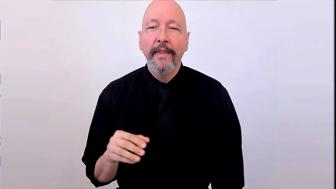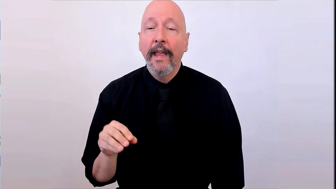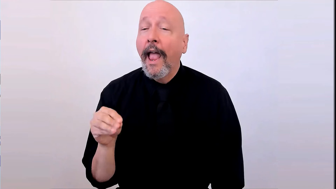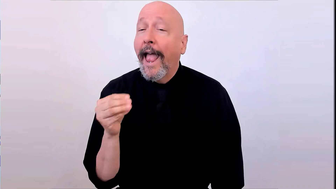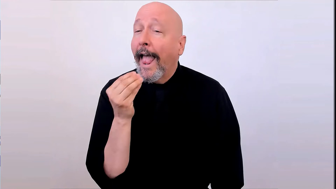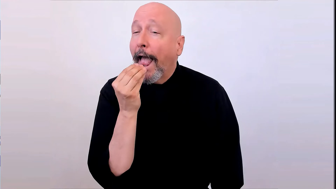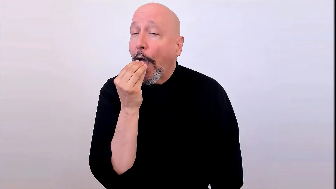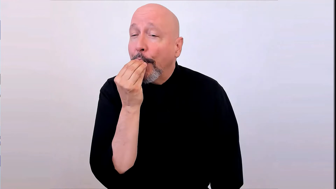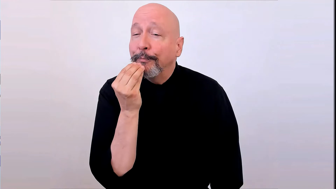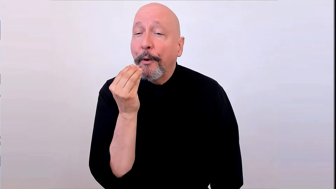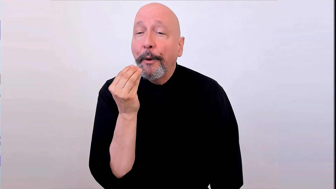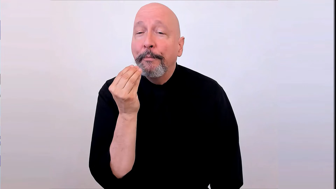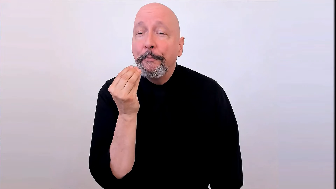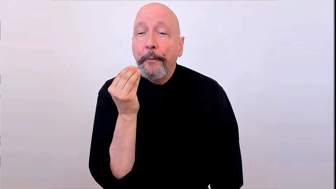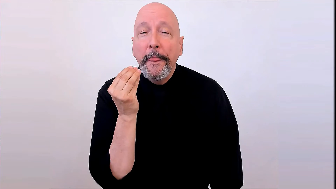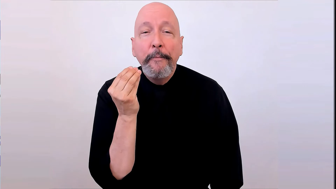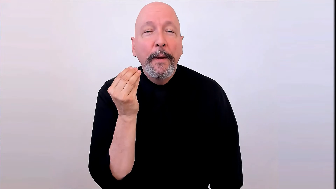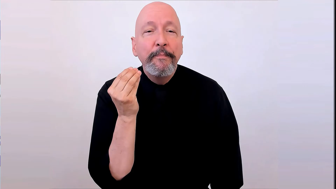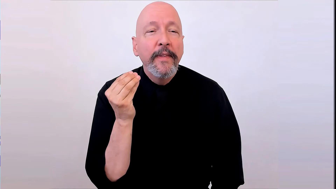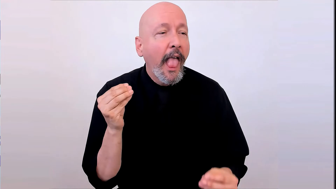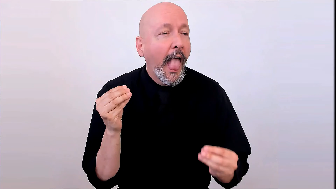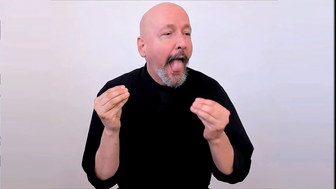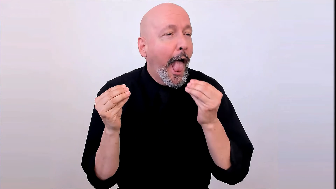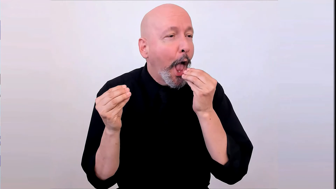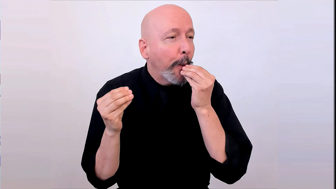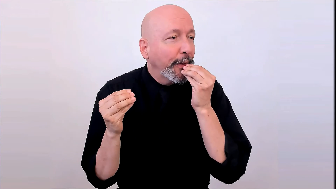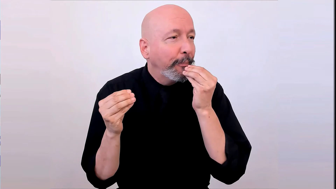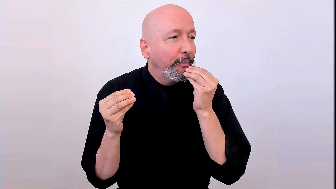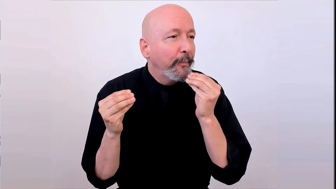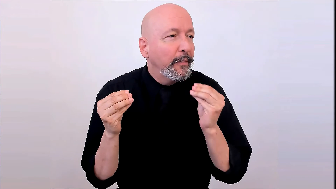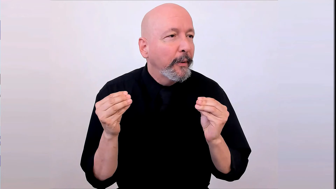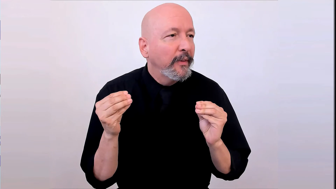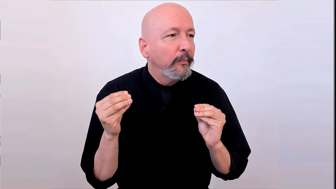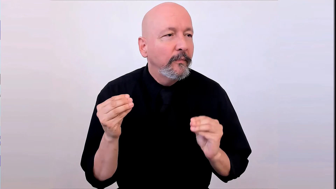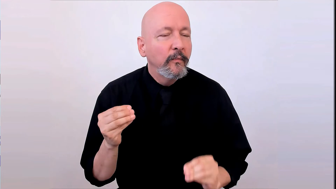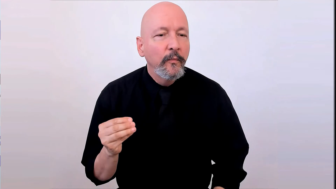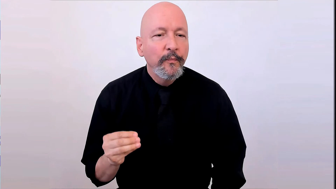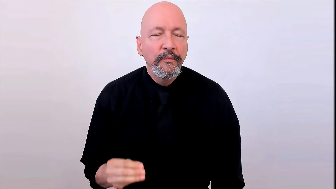EAT-[taste-test/nibble-version]